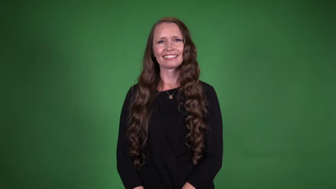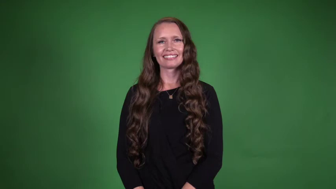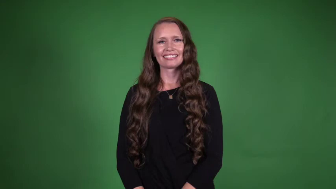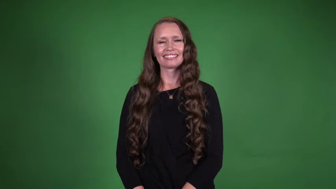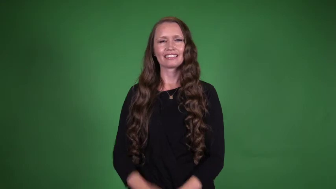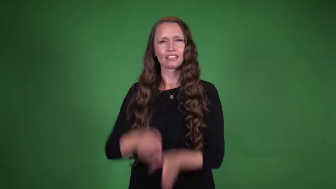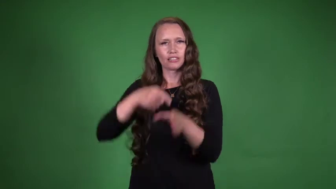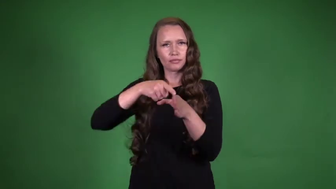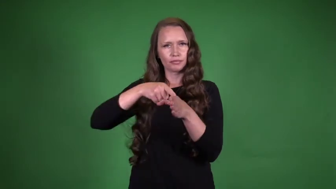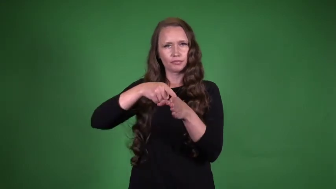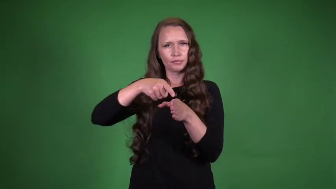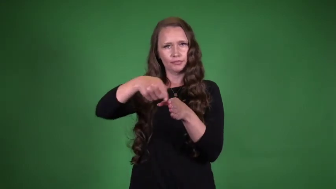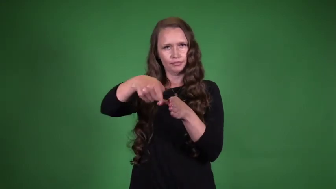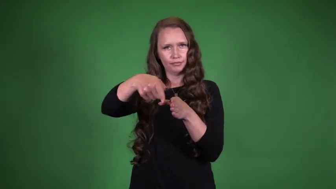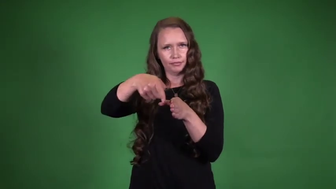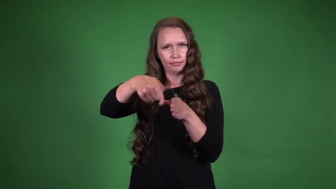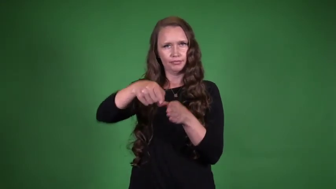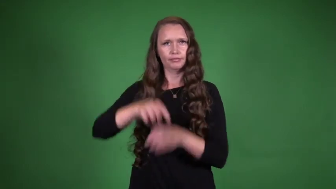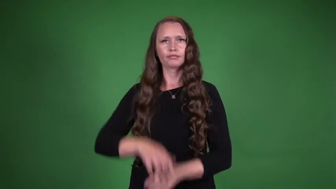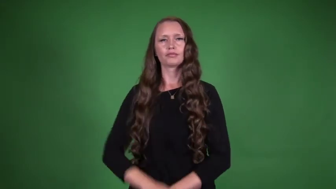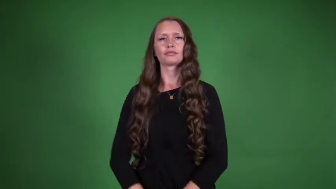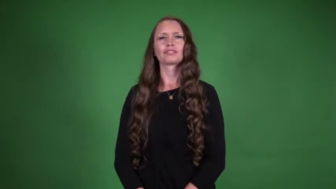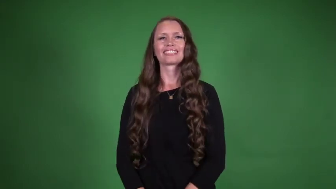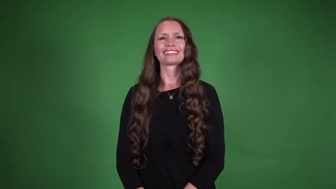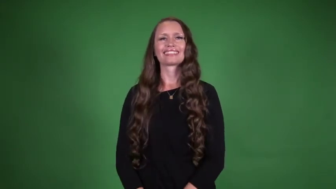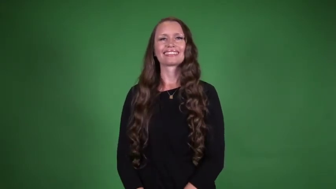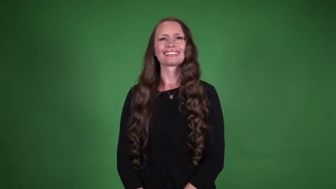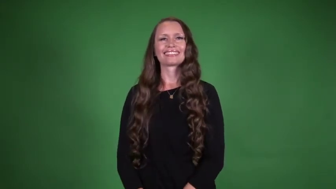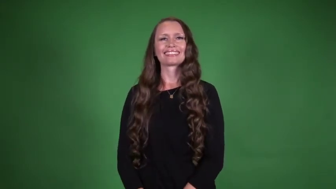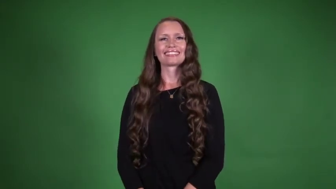specialty